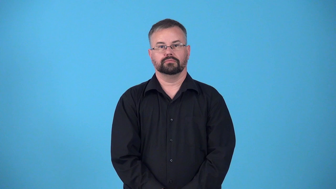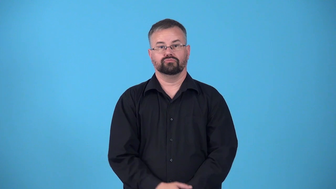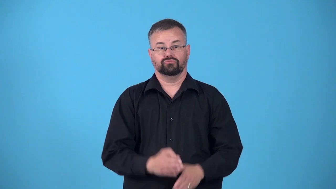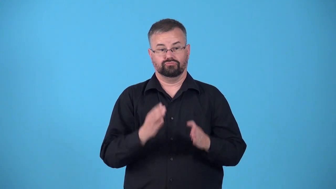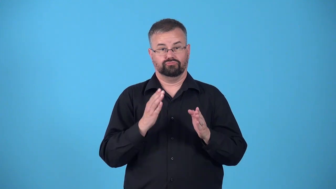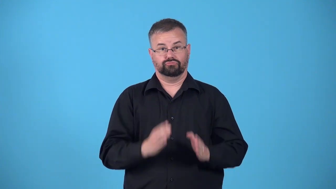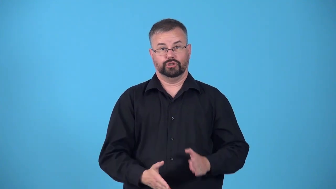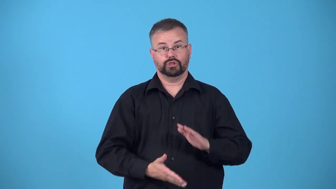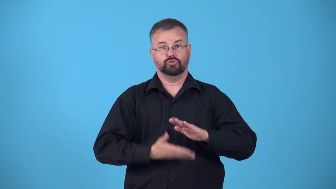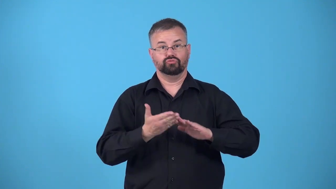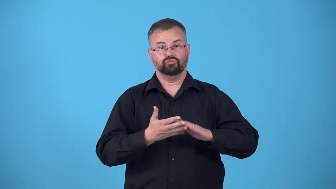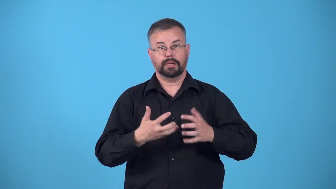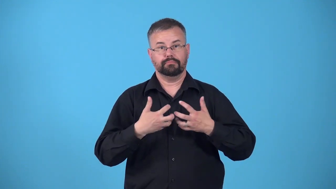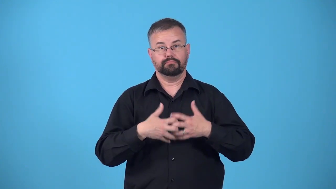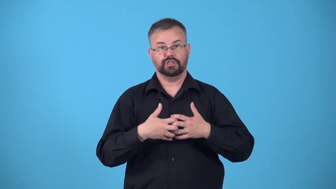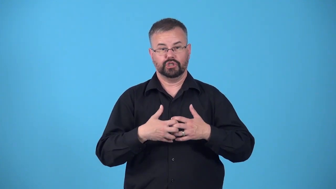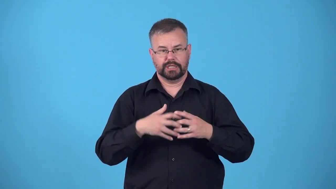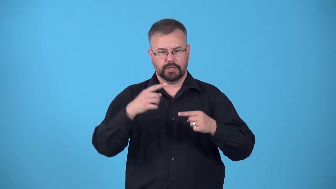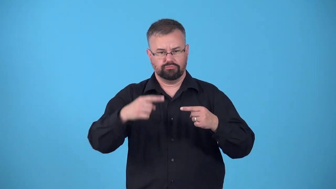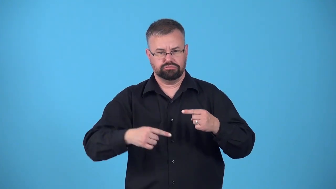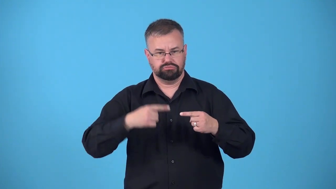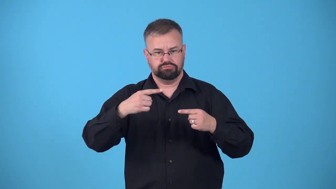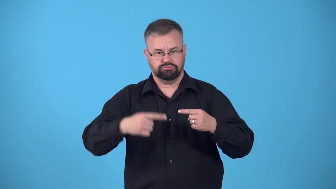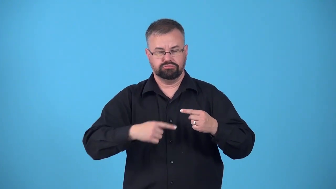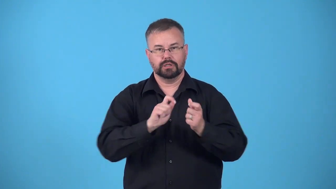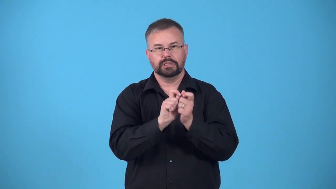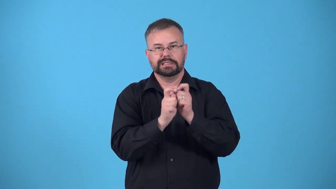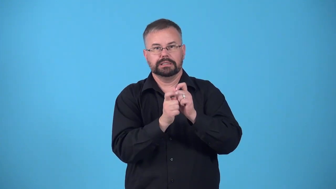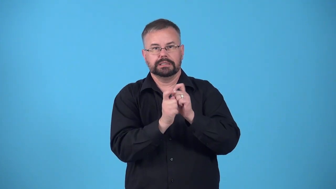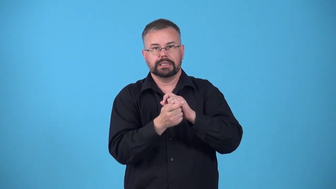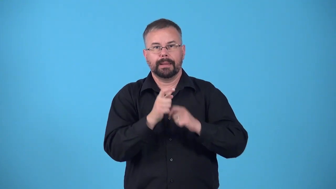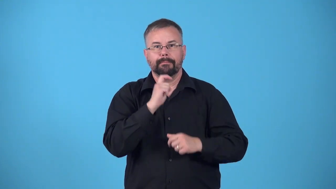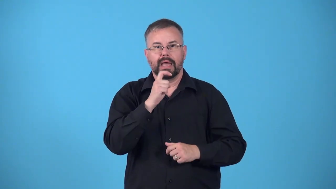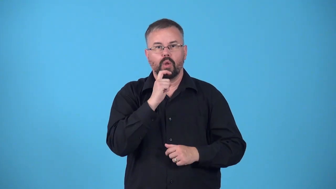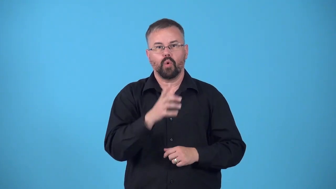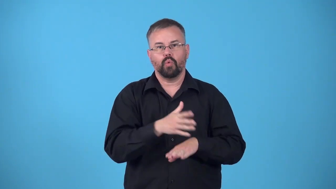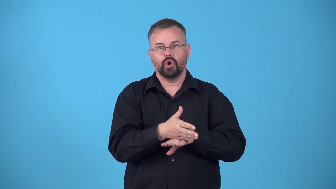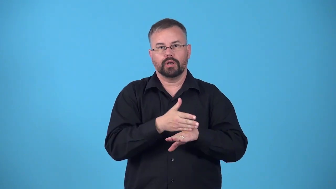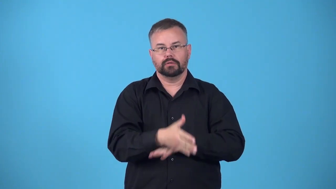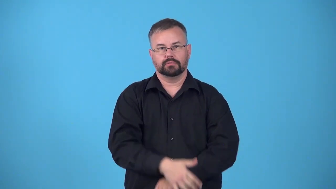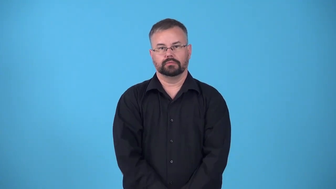turner